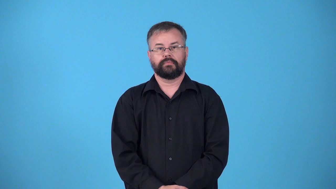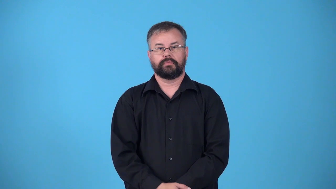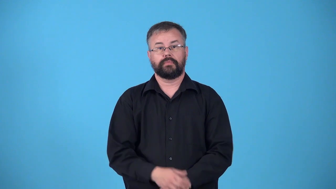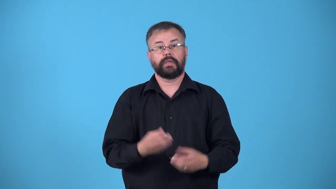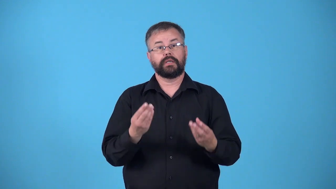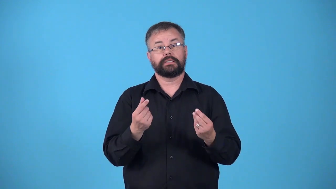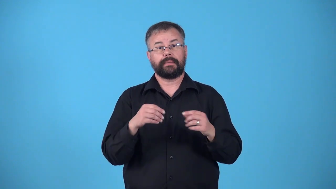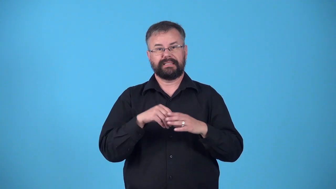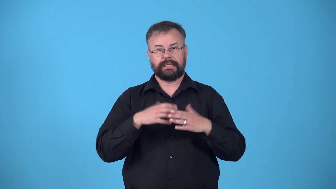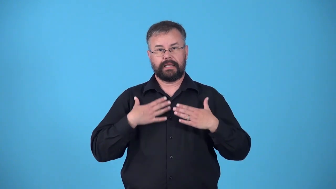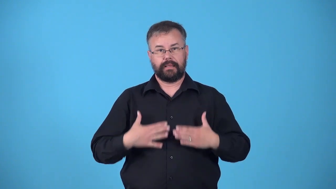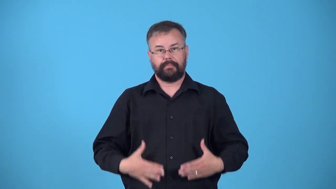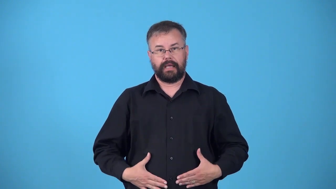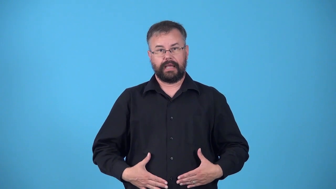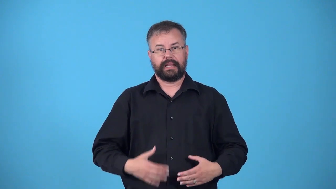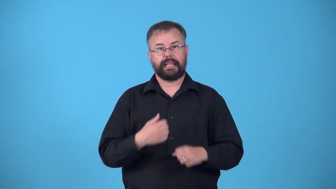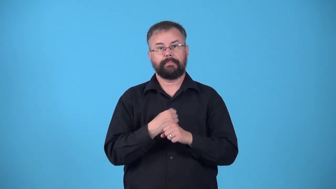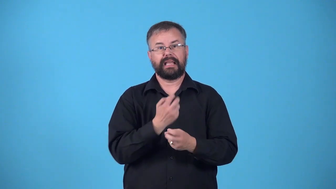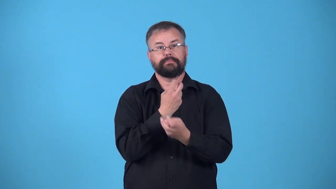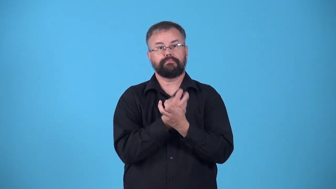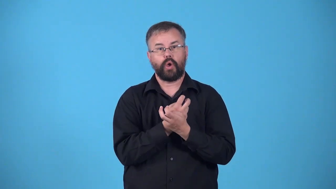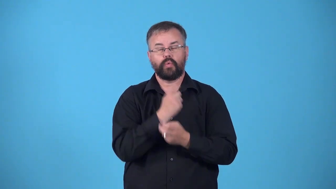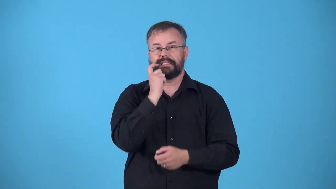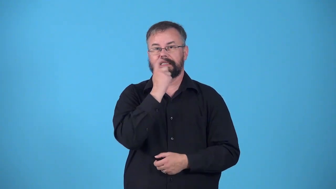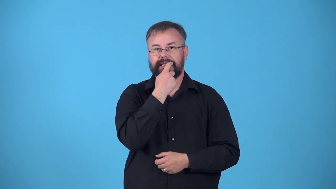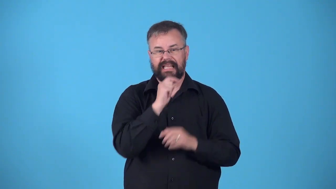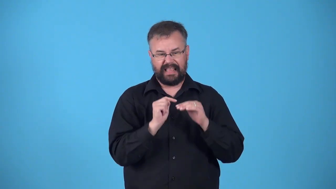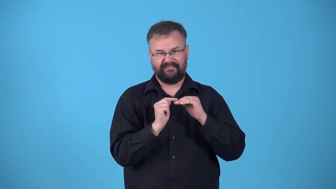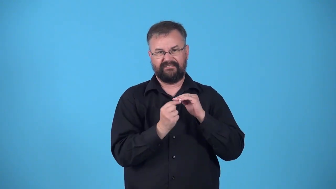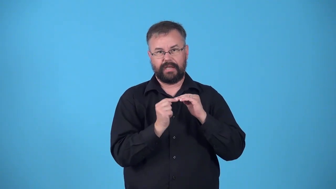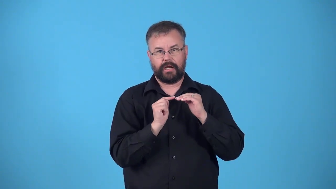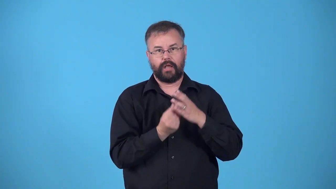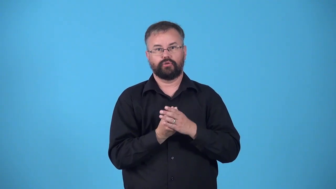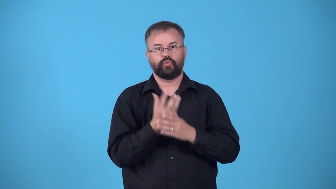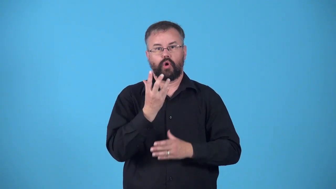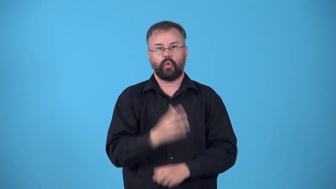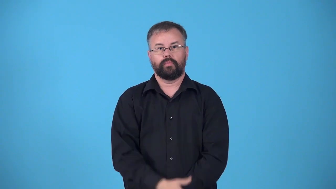matrix